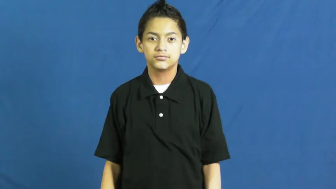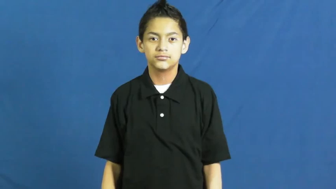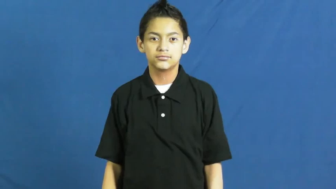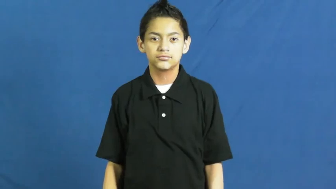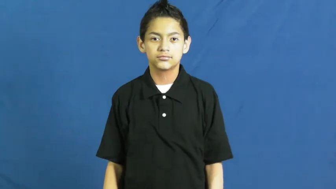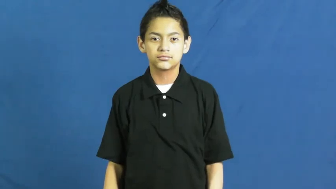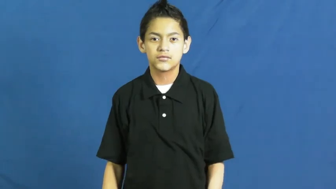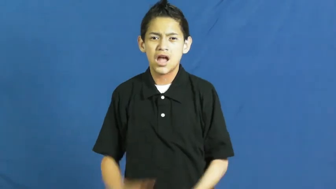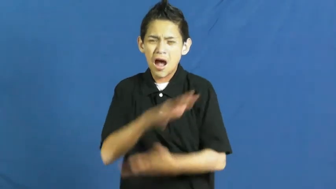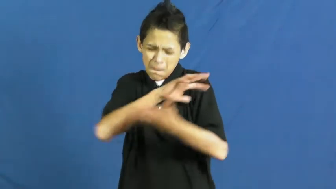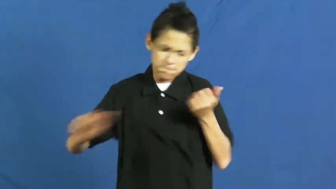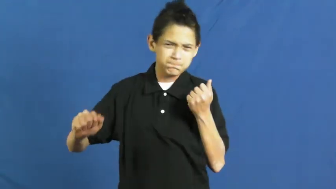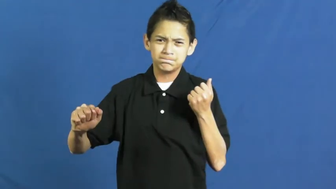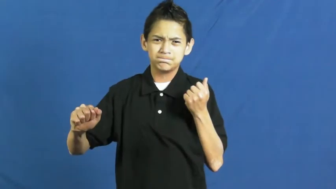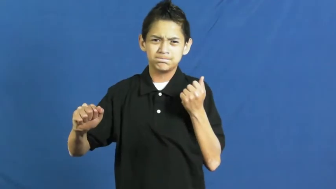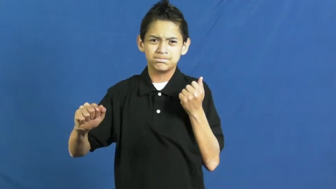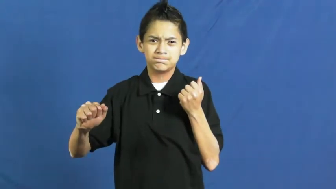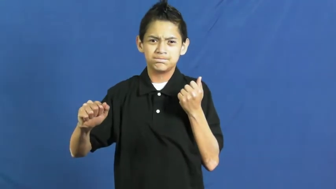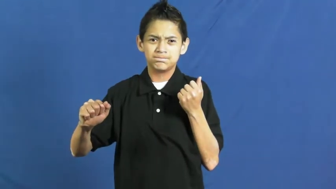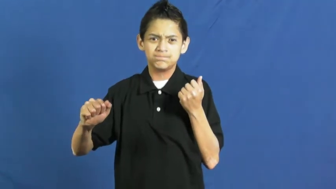rack-destroy